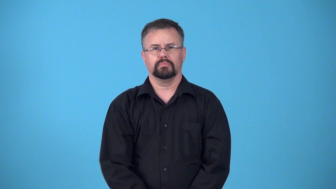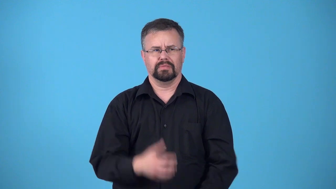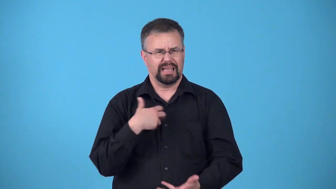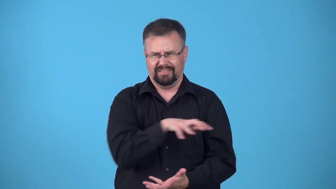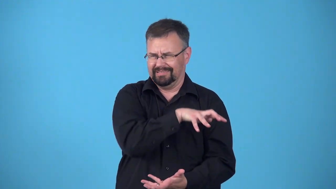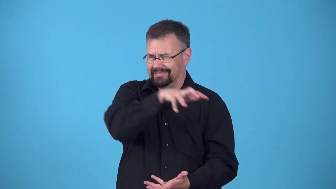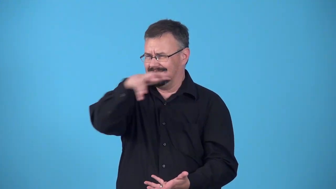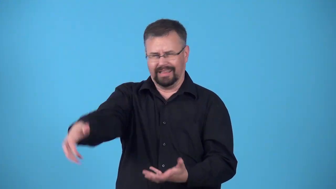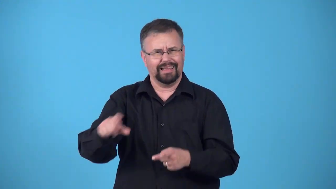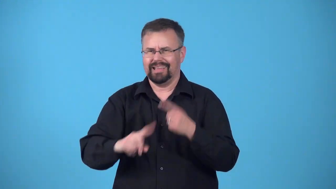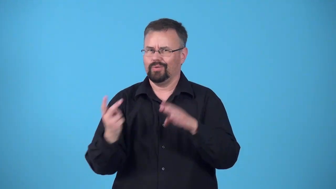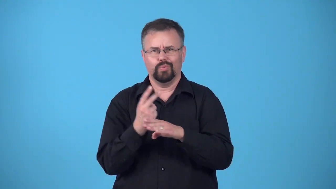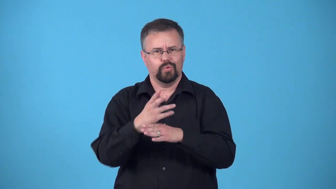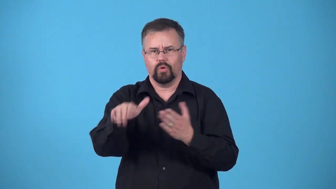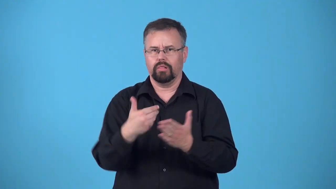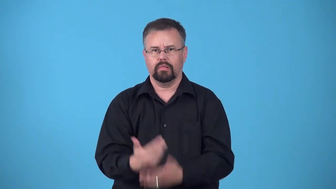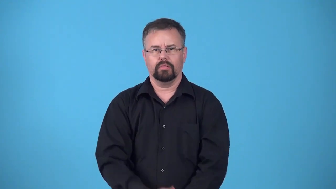water water everywhere, and not a drop to drink